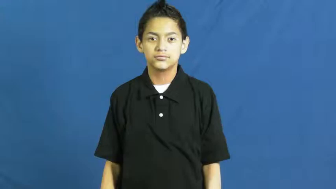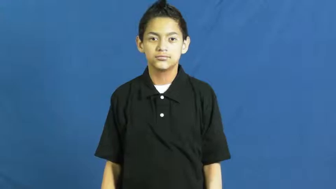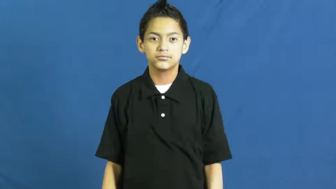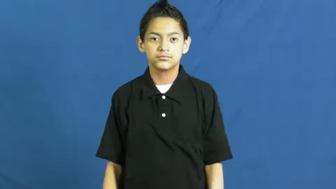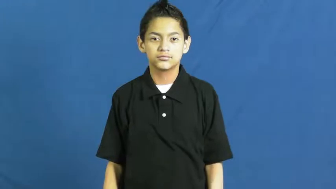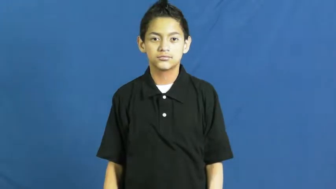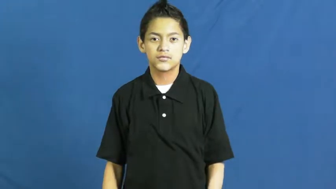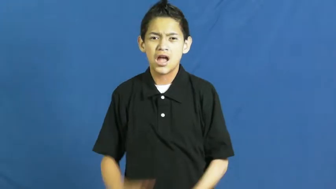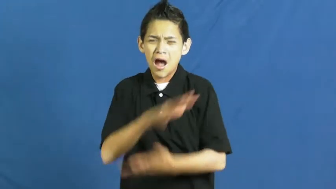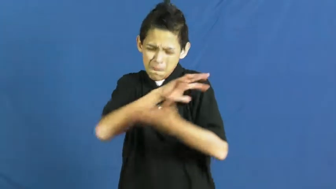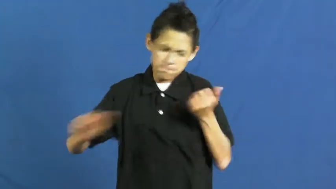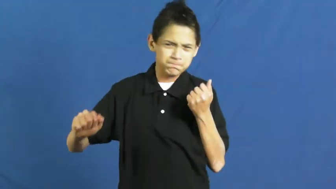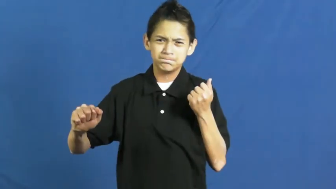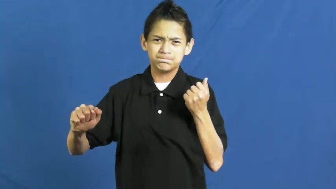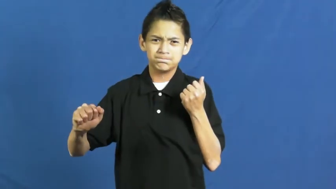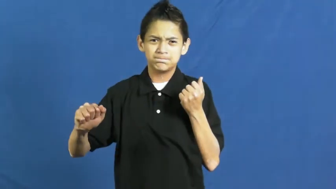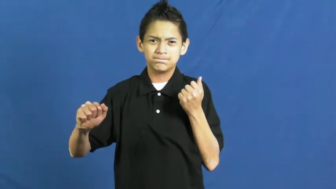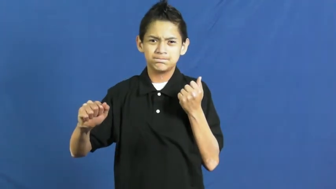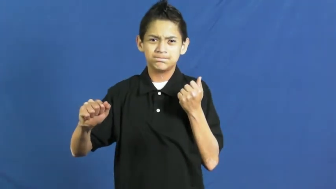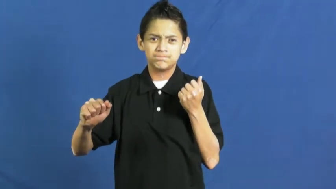smash,uproot-destroy